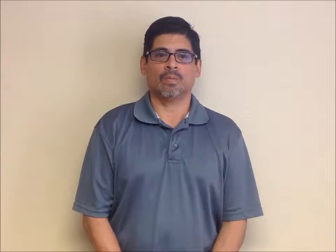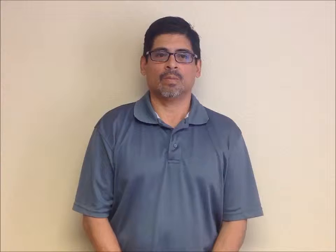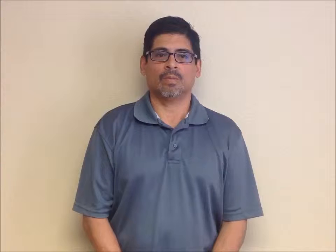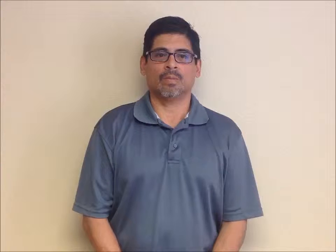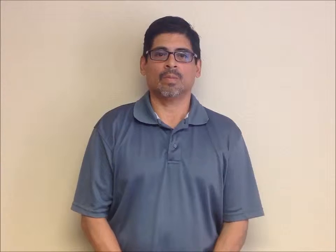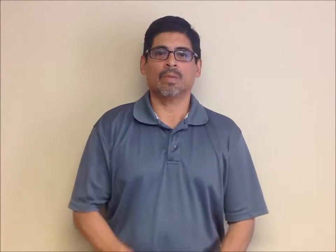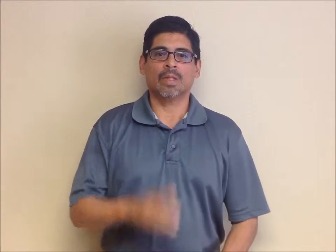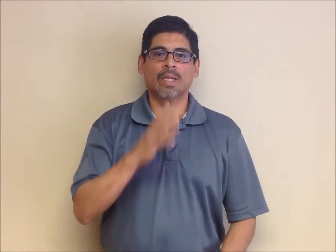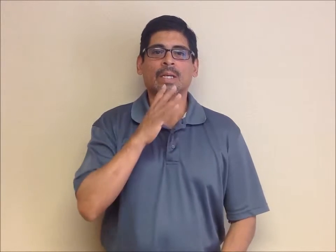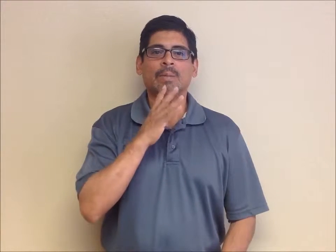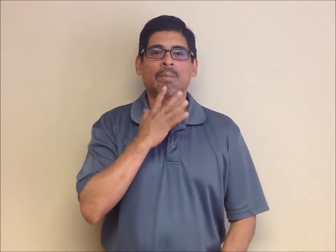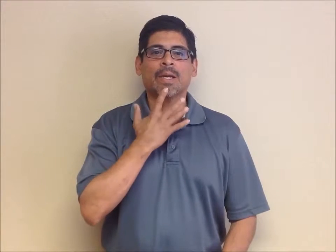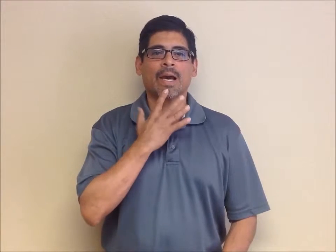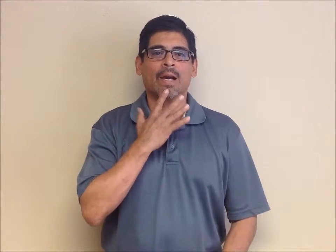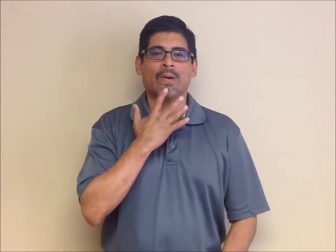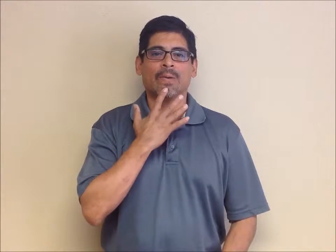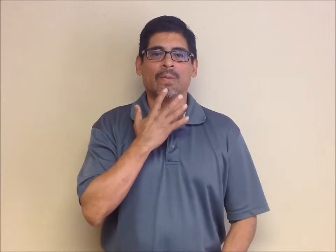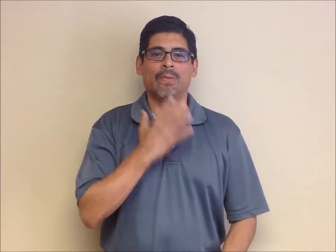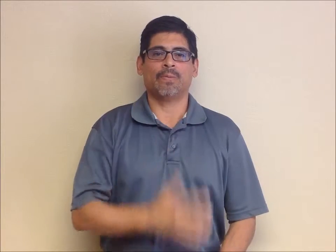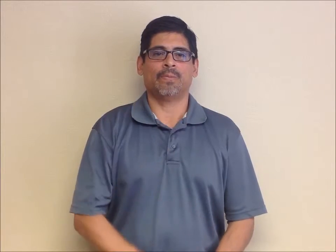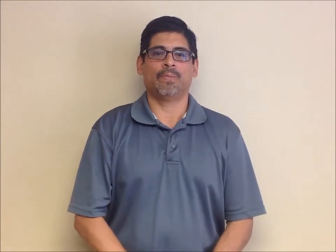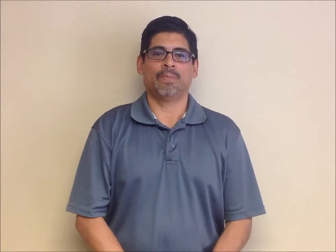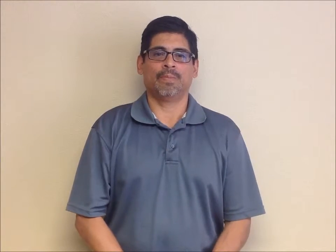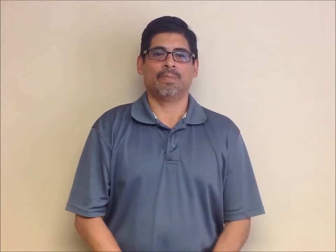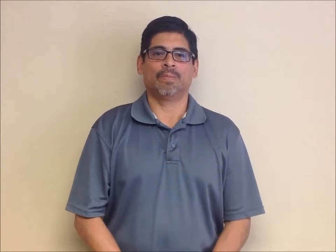Macau